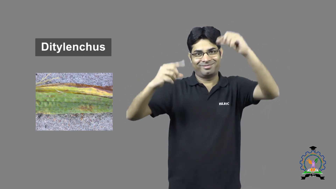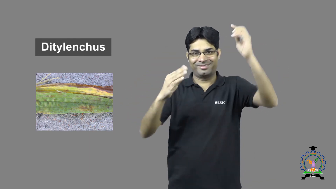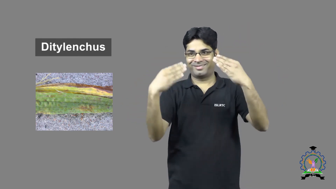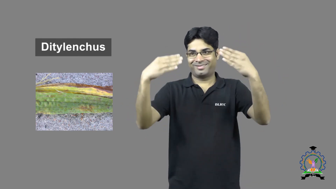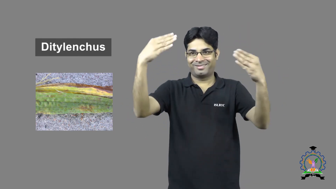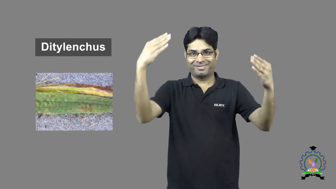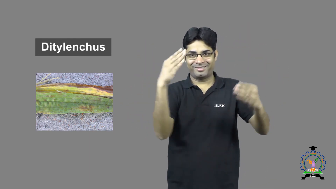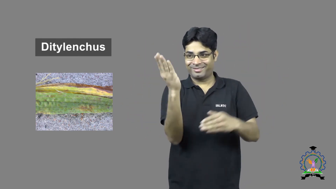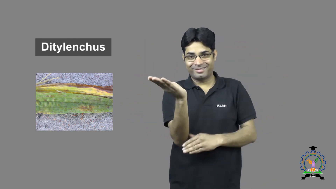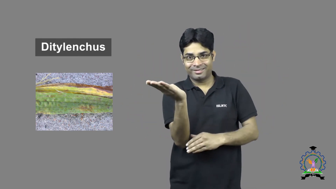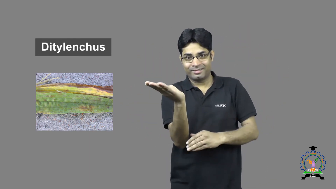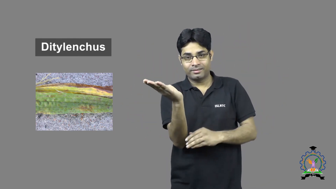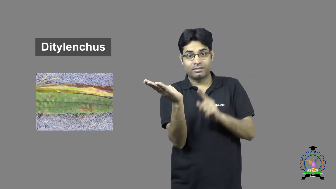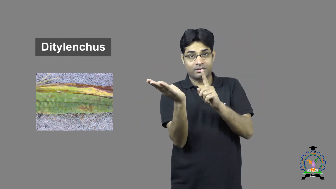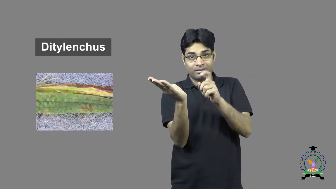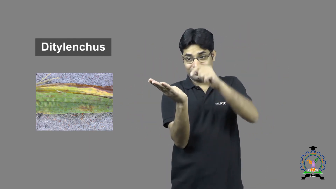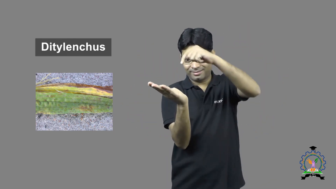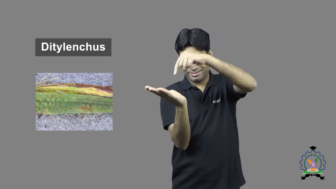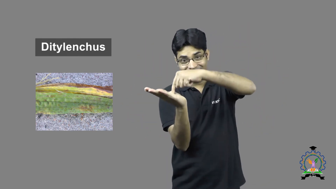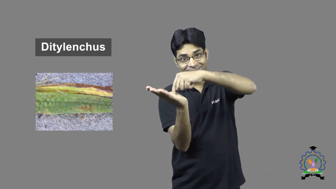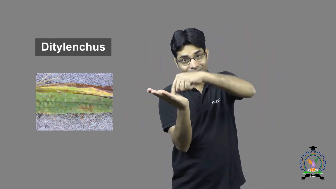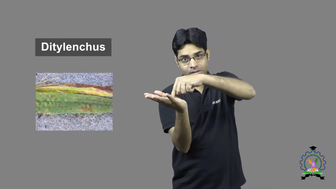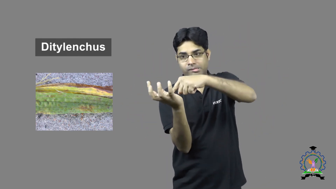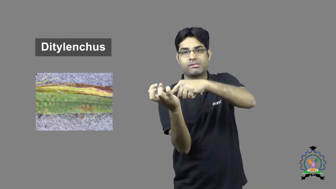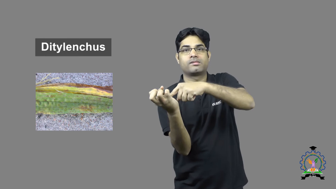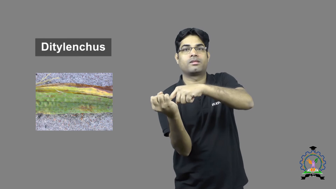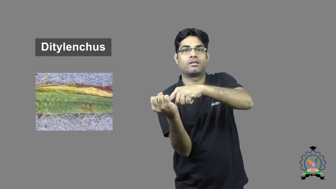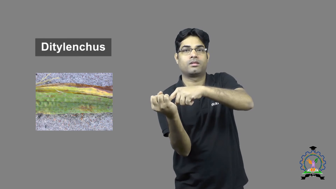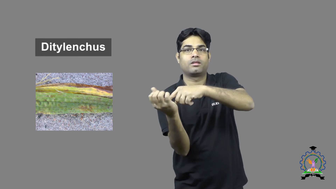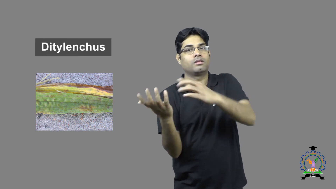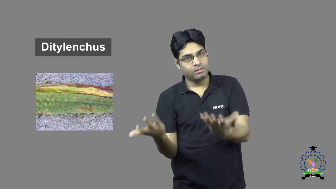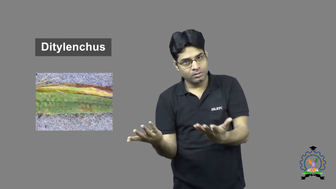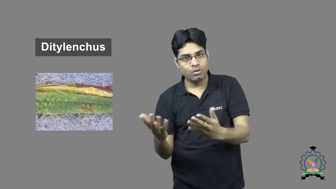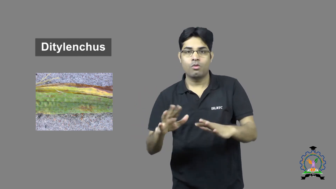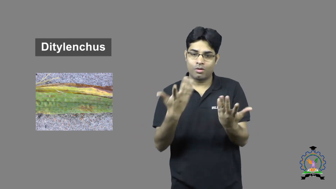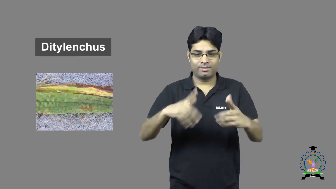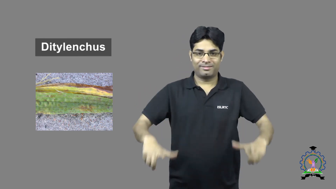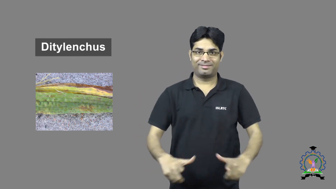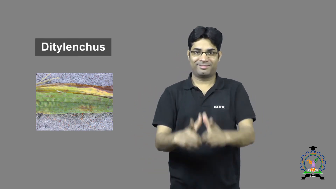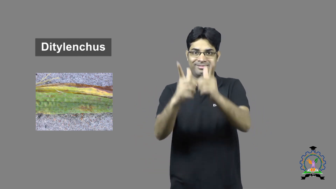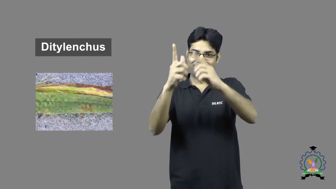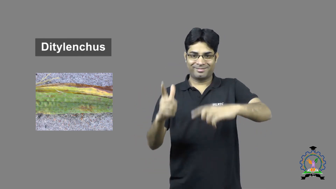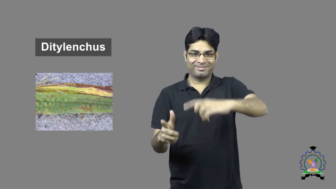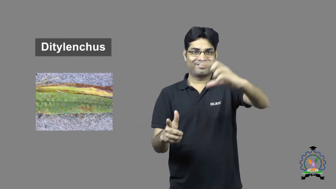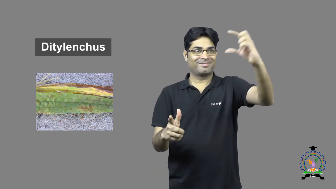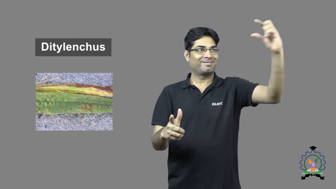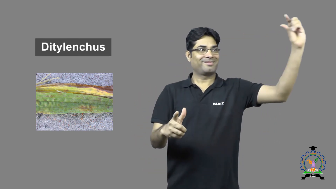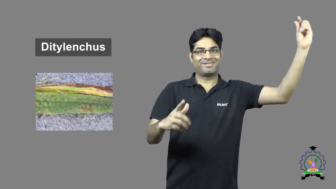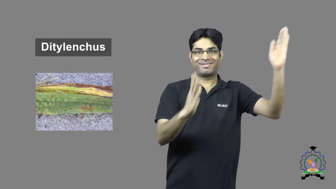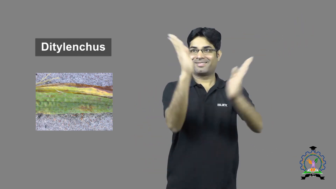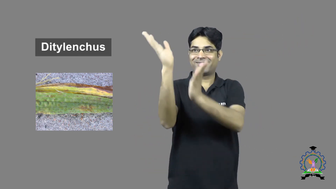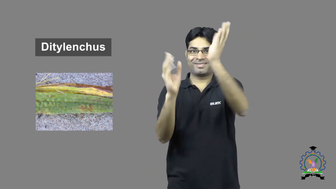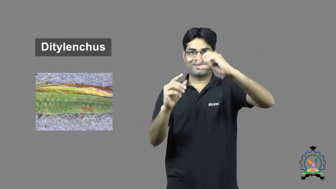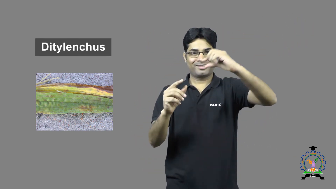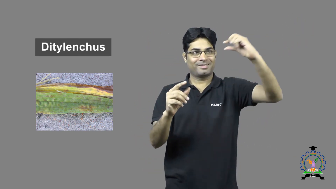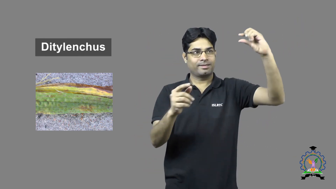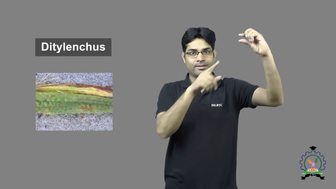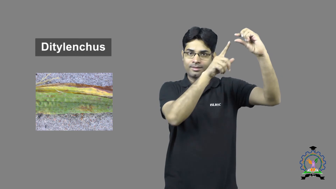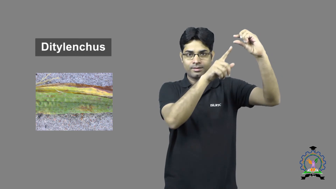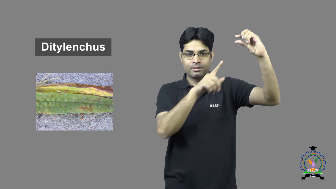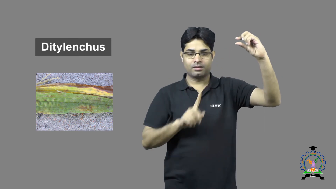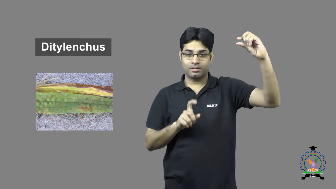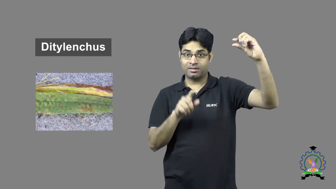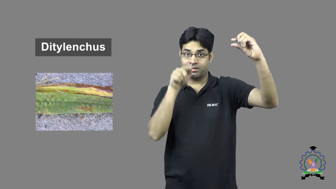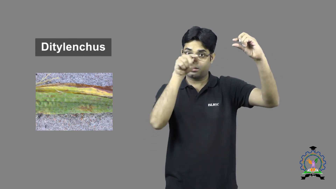Ditylenchus